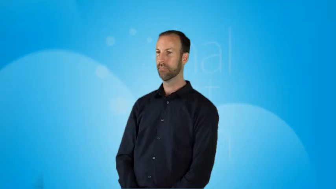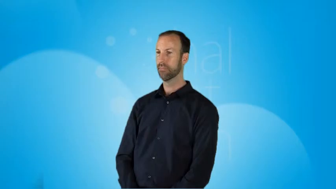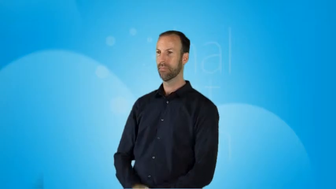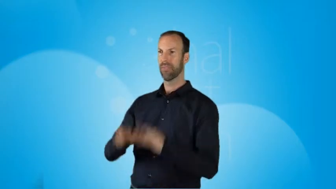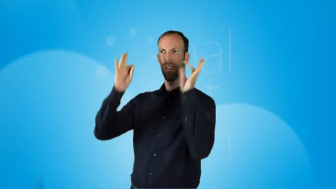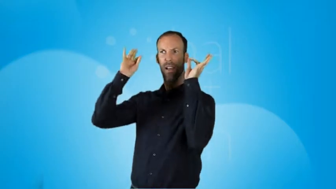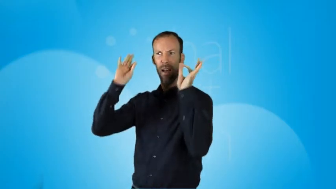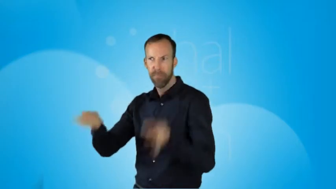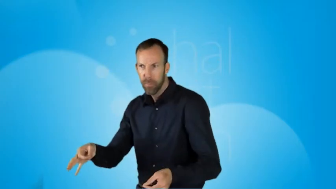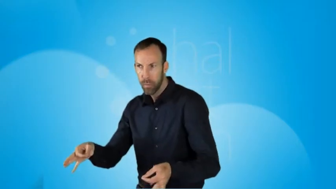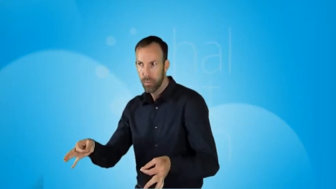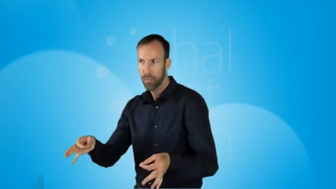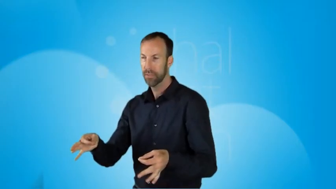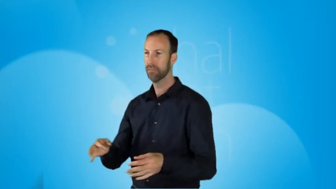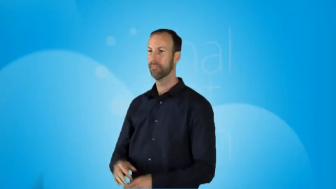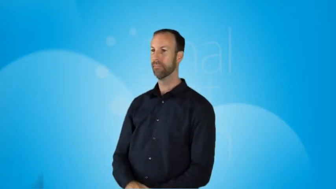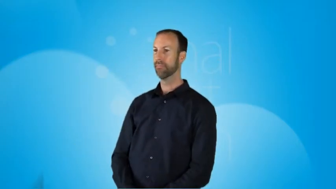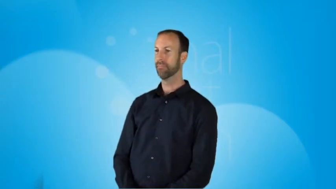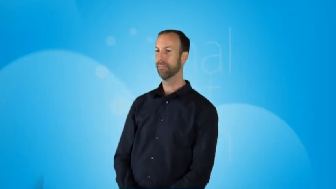absolutely